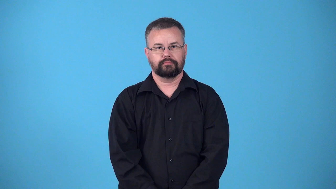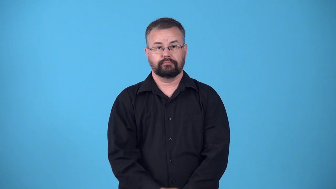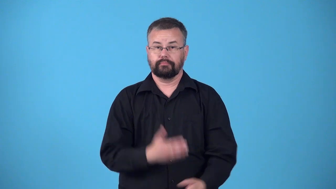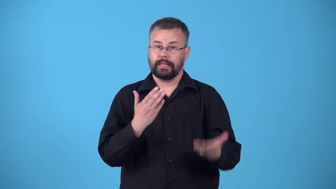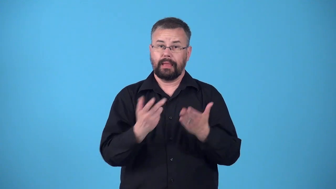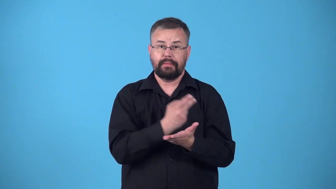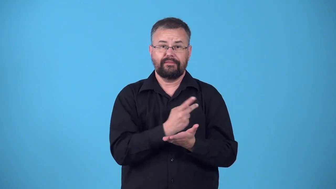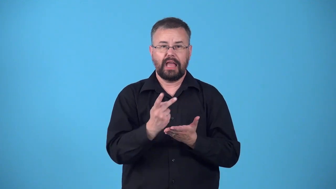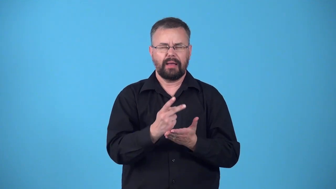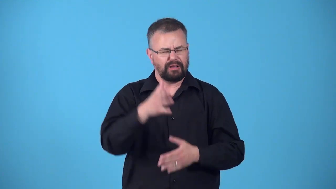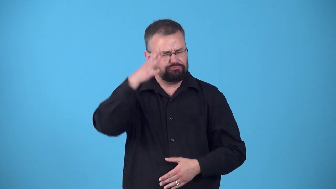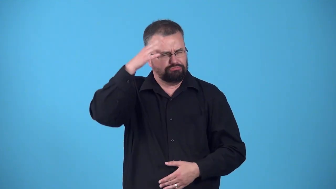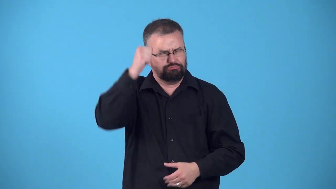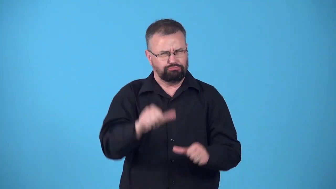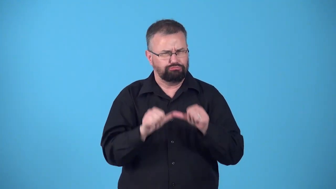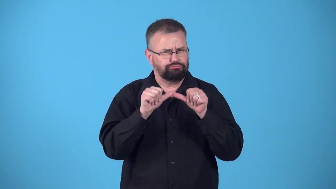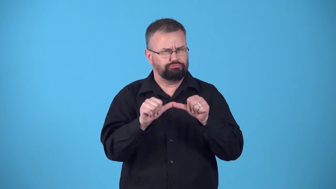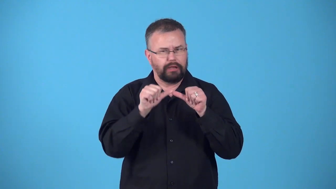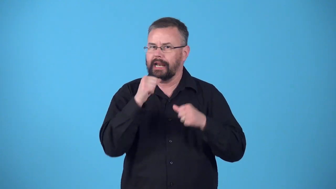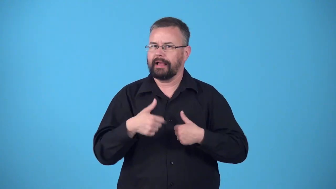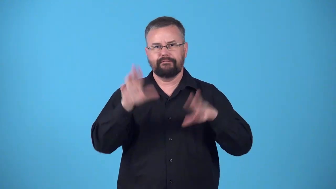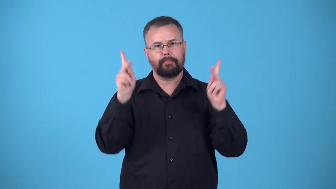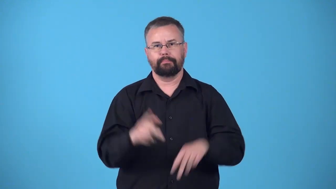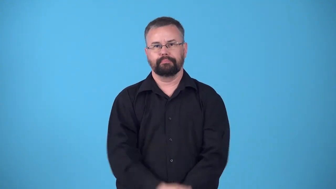go down swinging